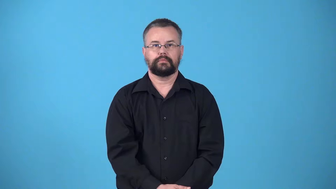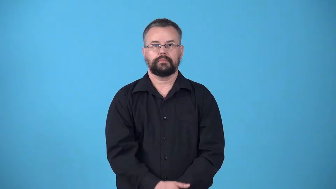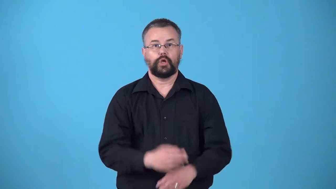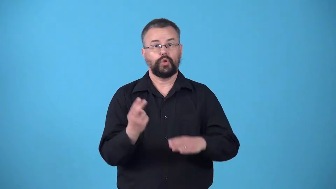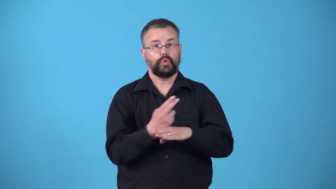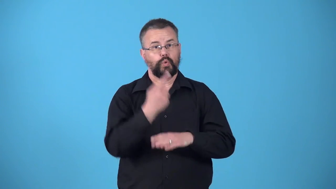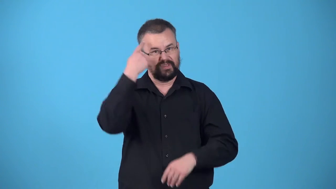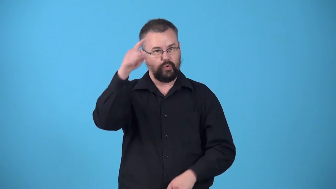wherewith-use for